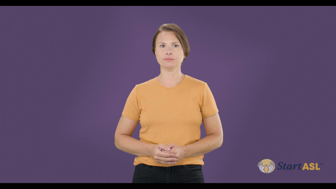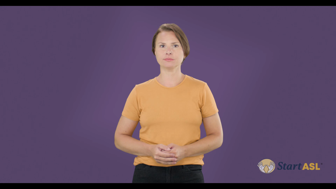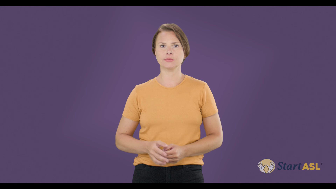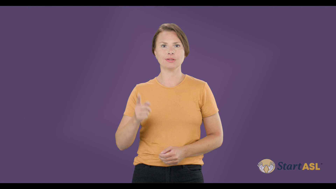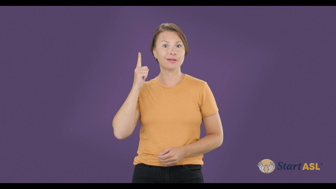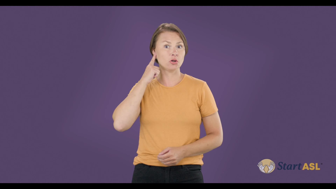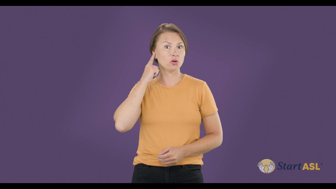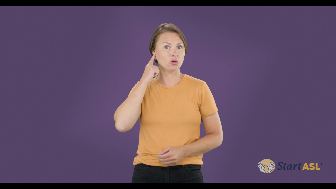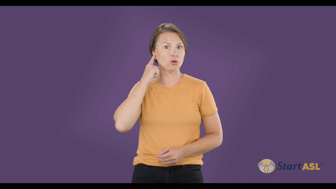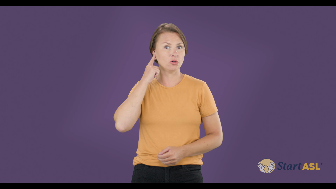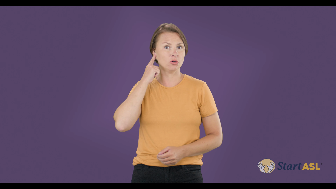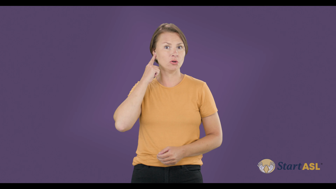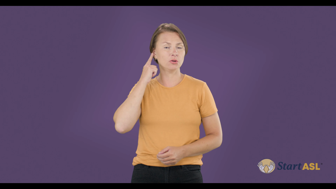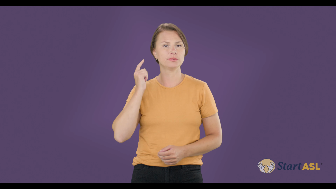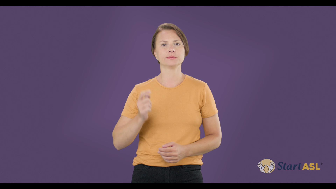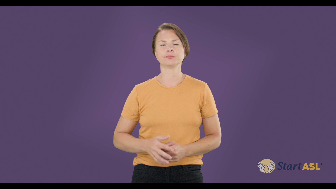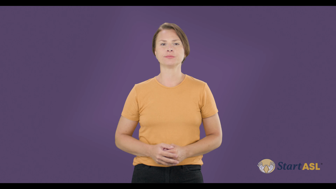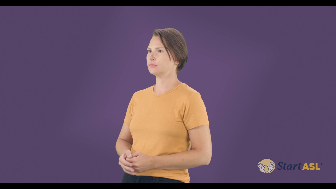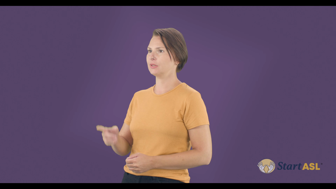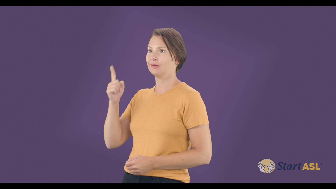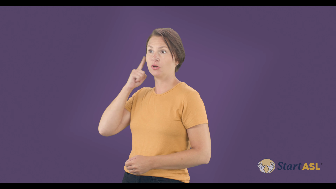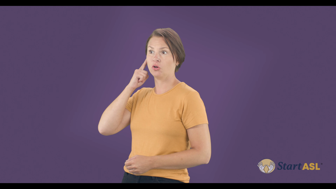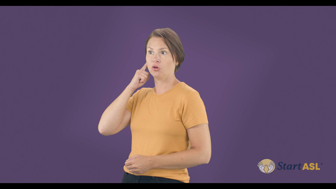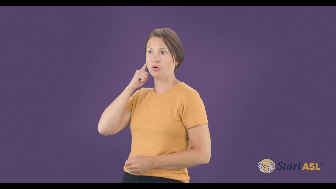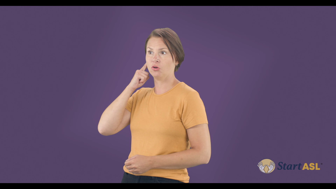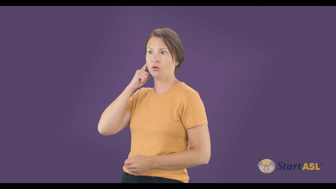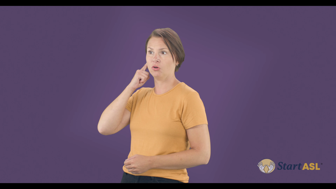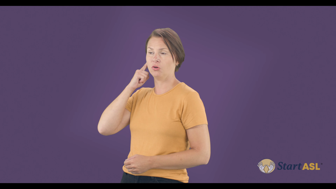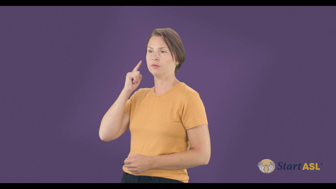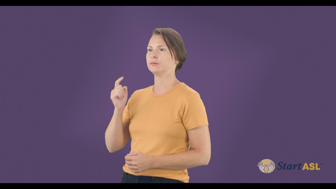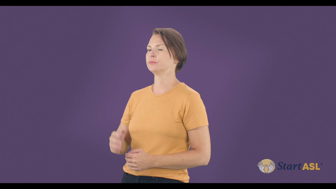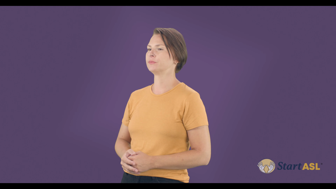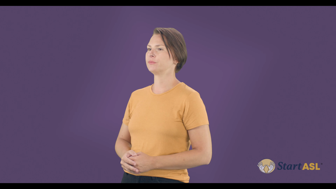ear